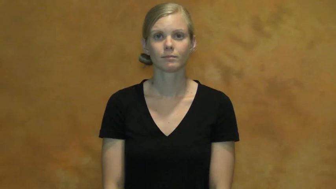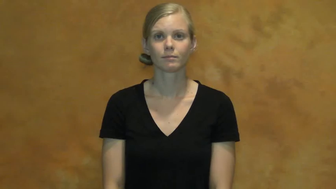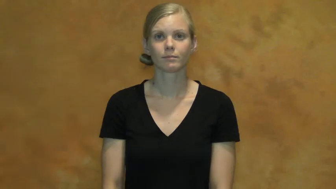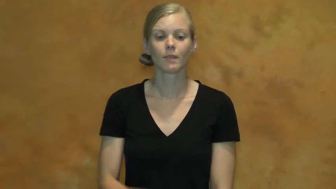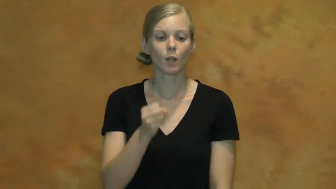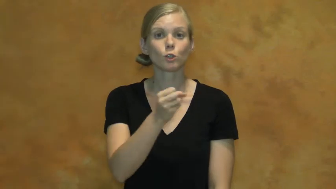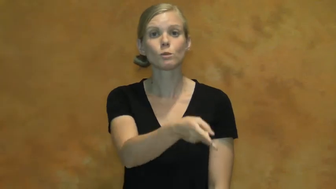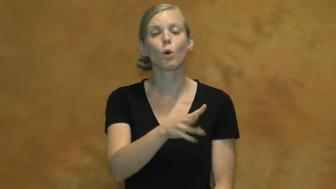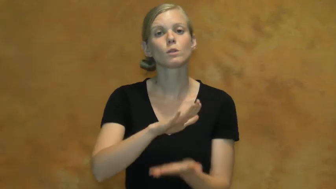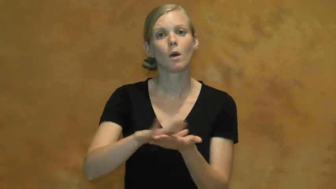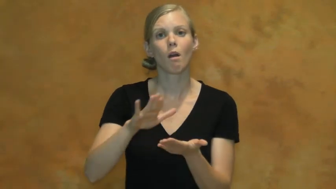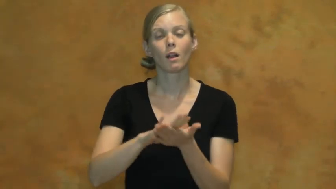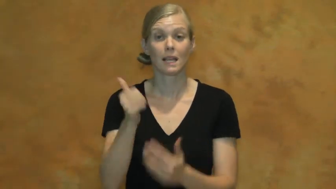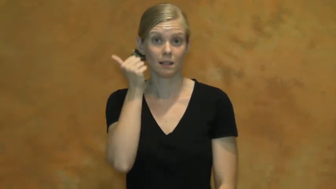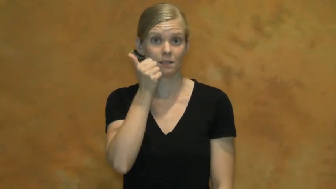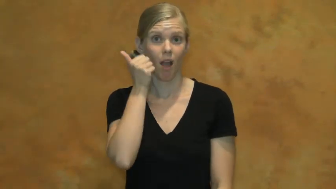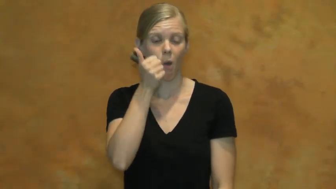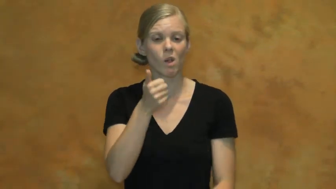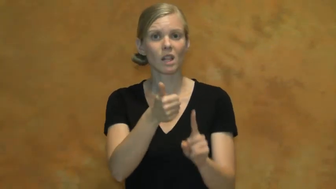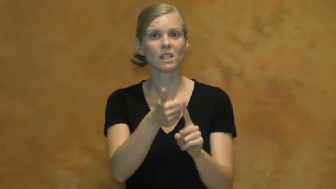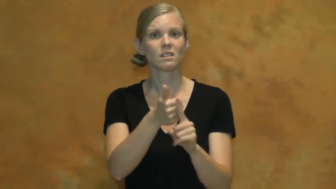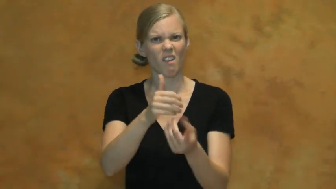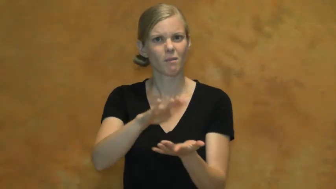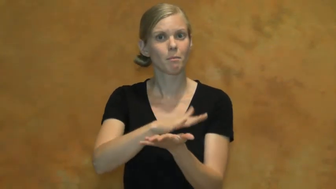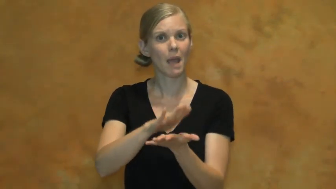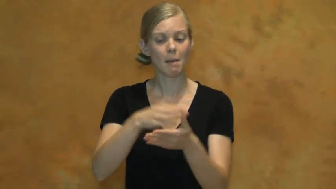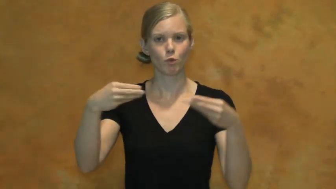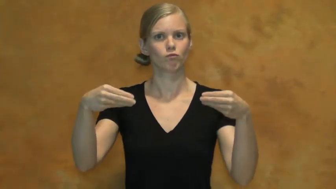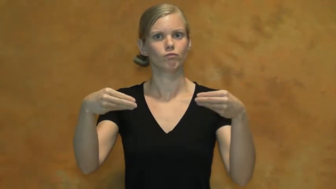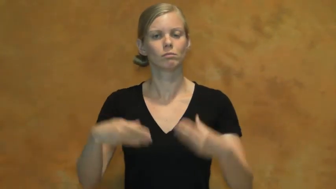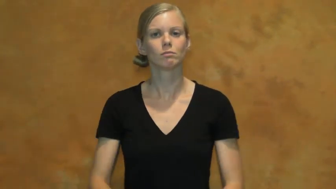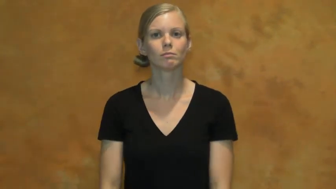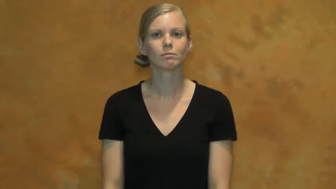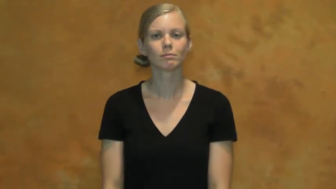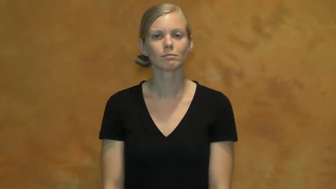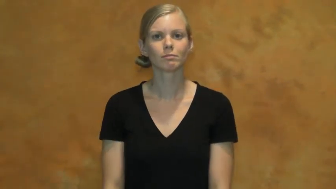paper towel